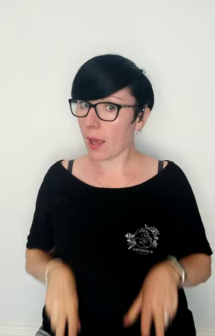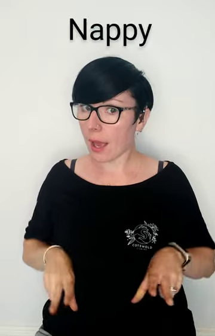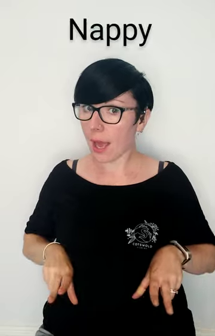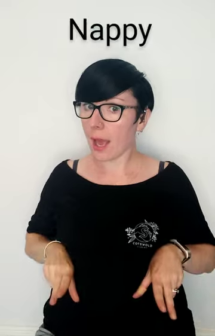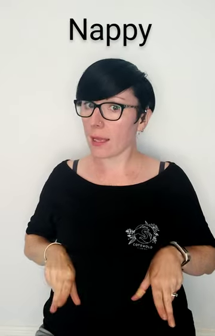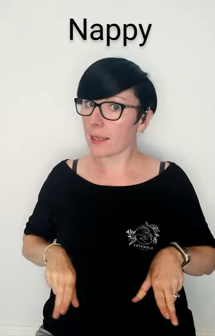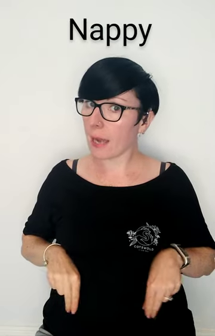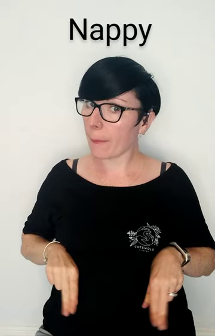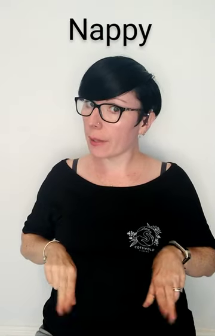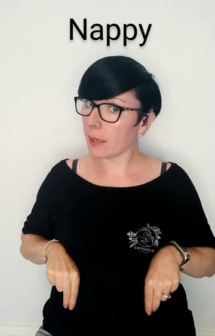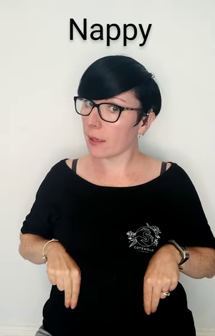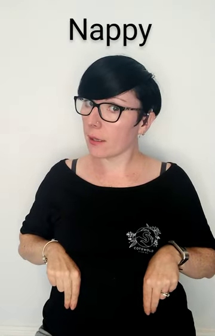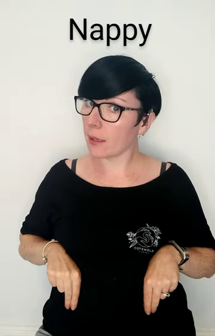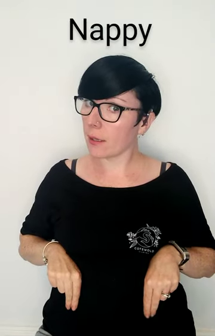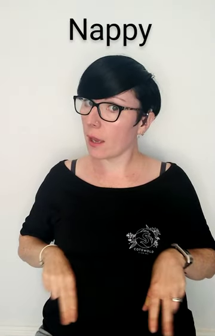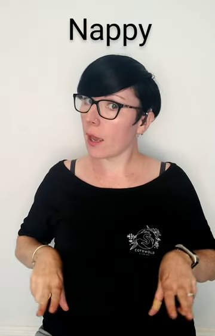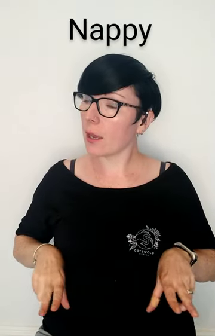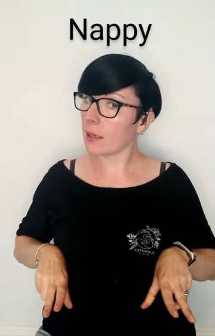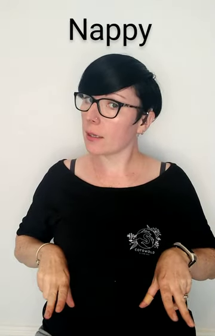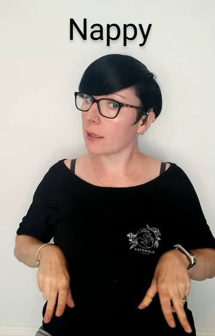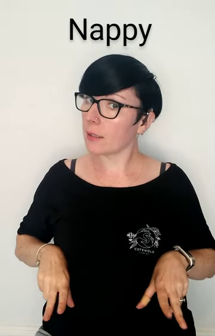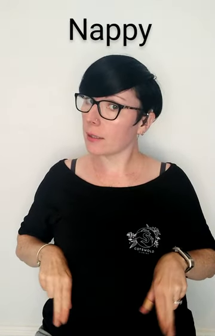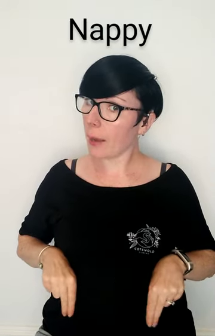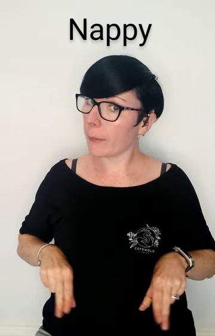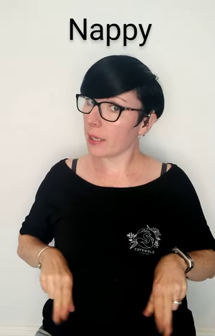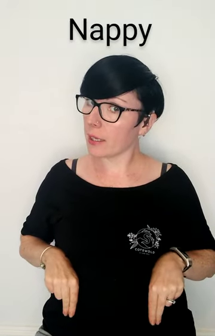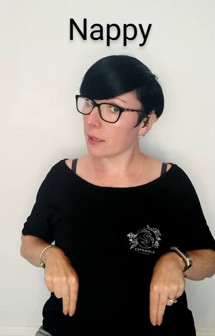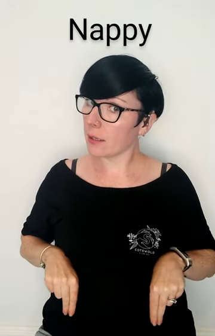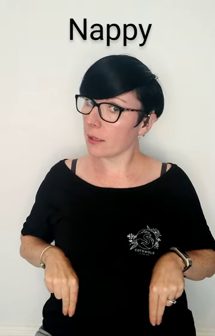Nappy